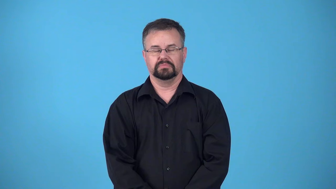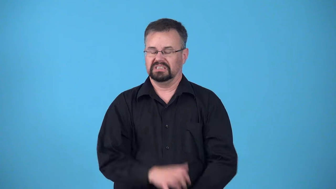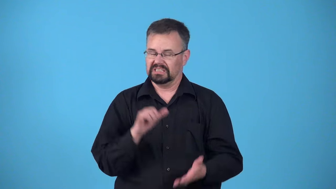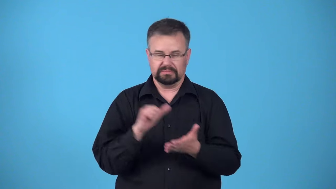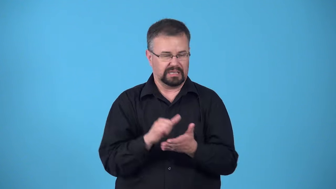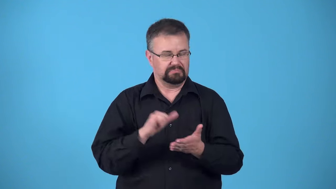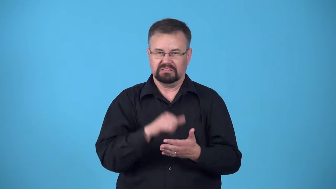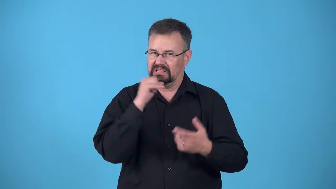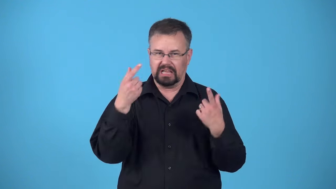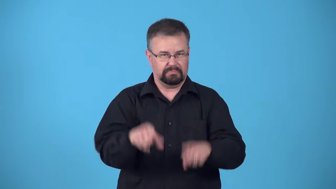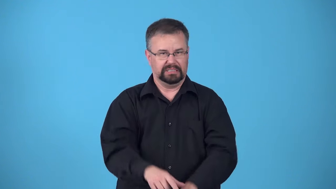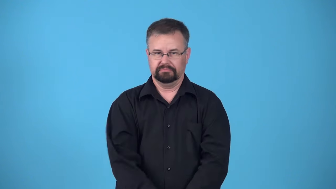when hell freezes over